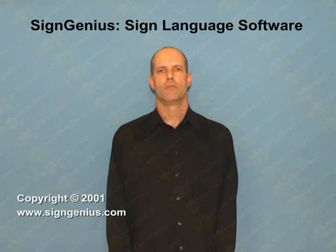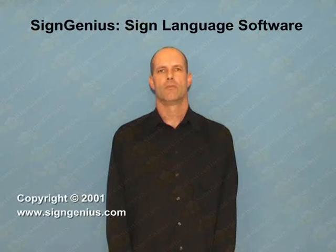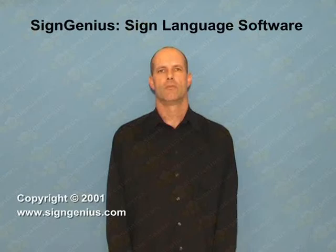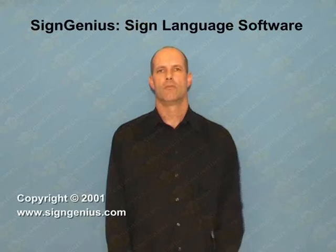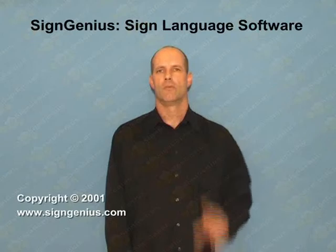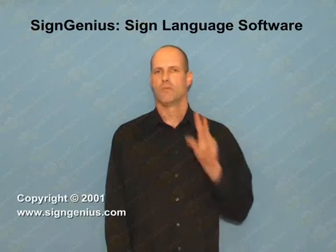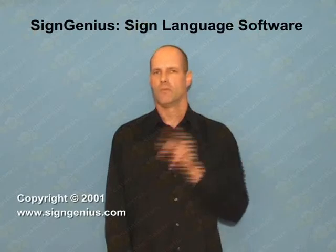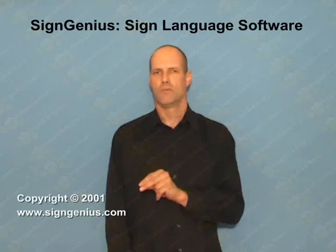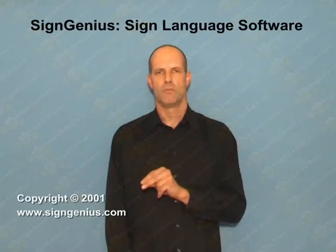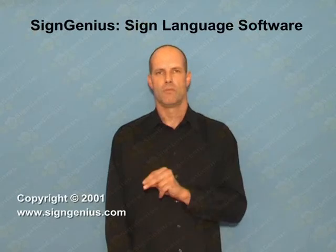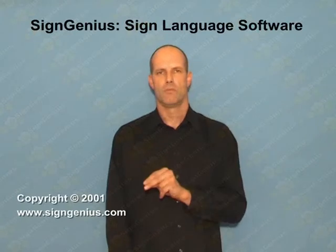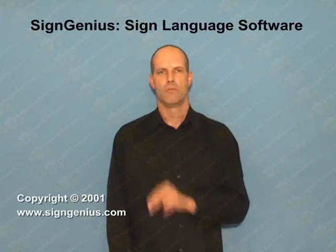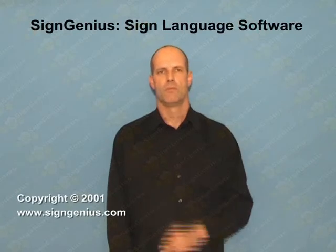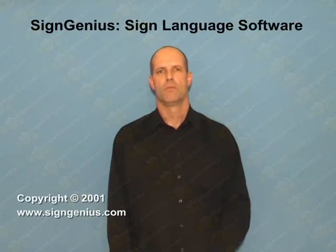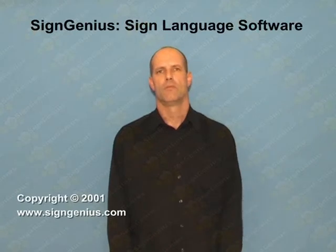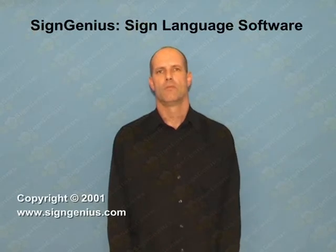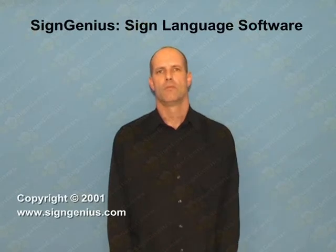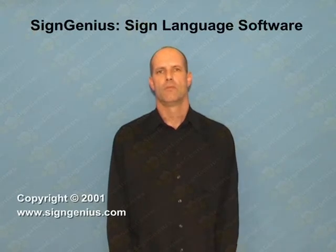NO